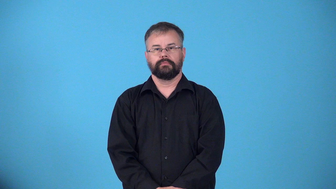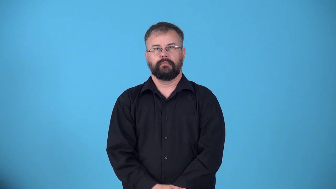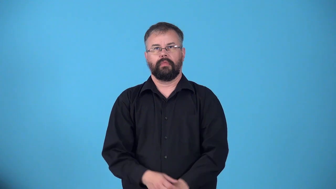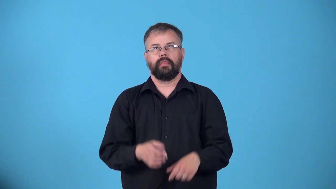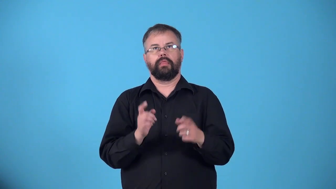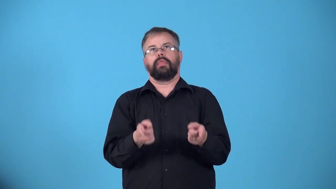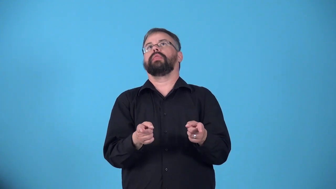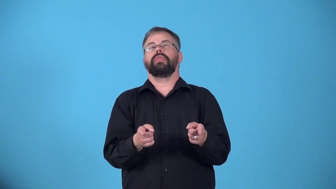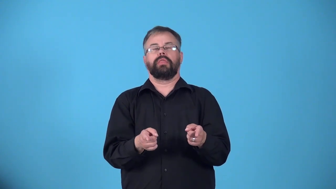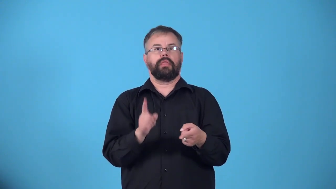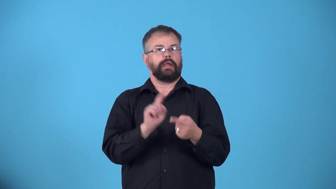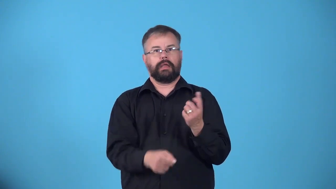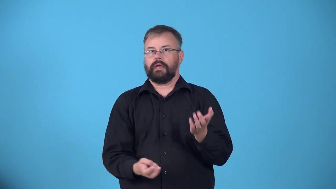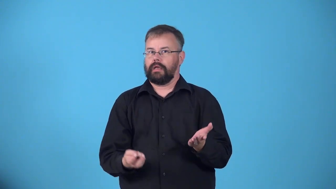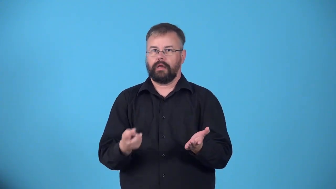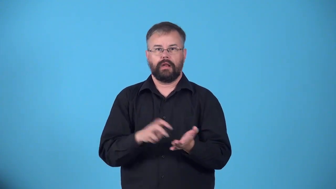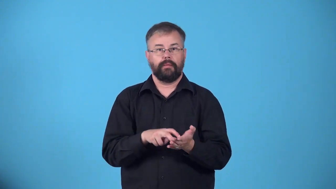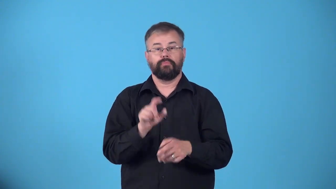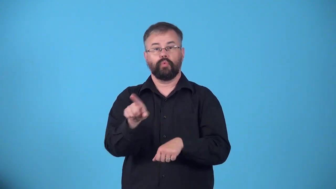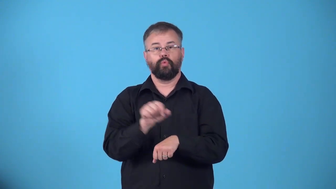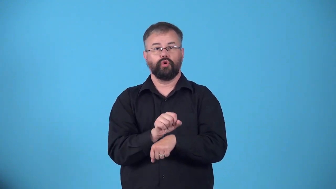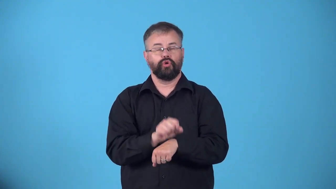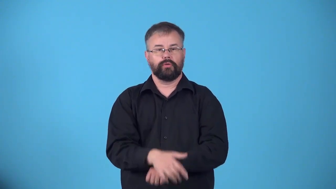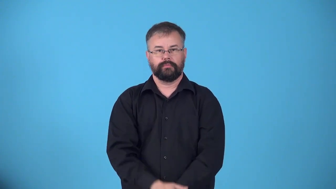laid up